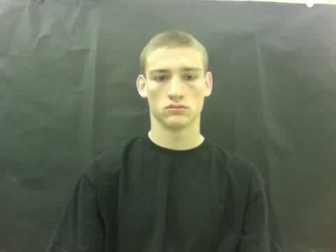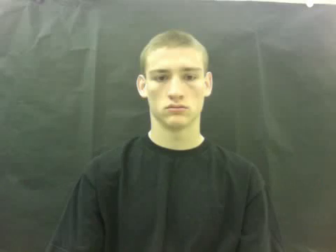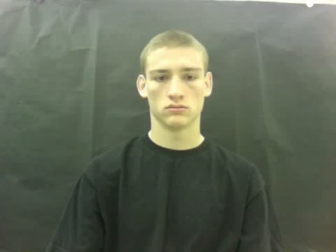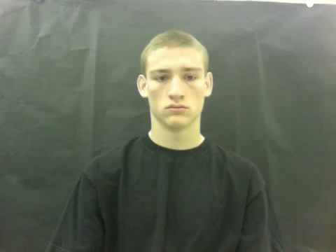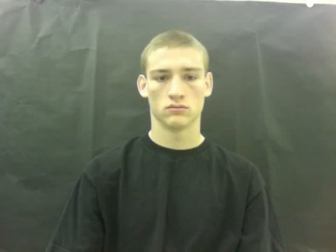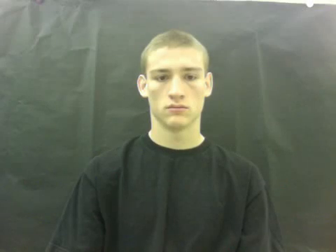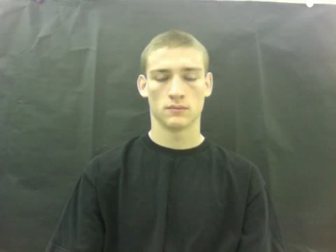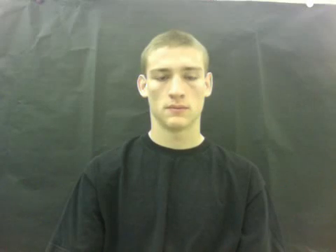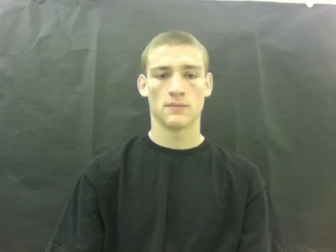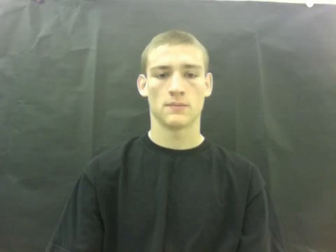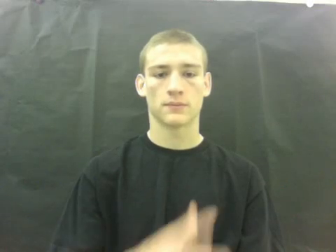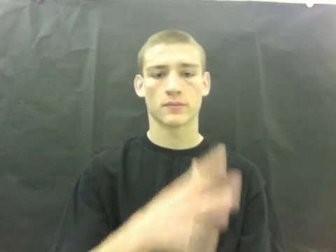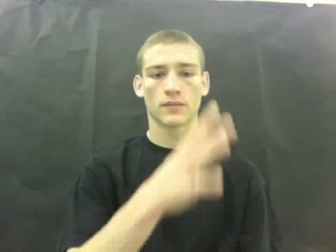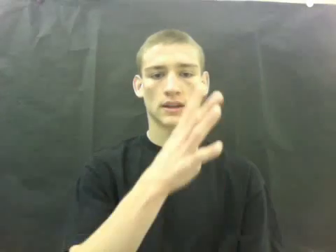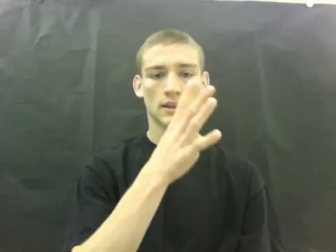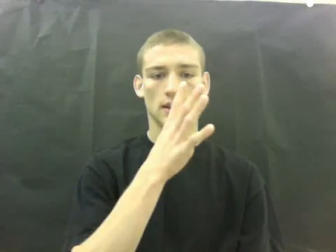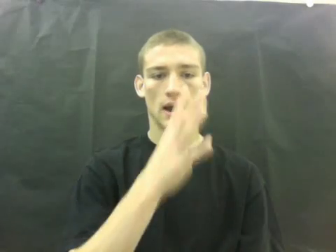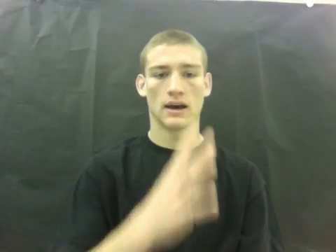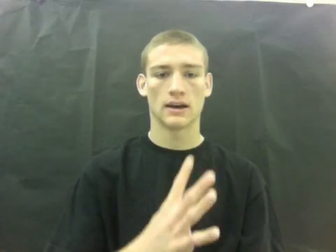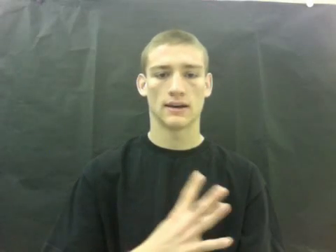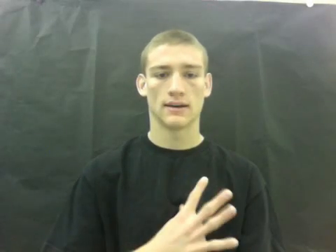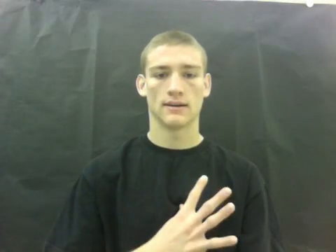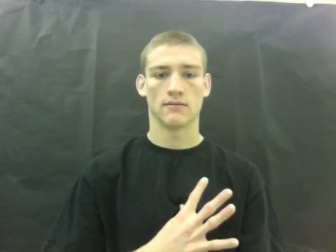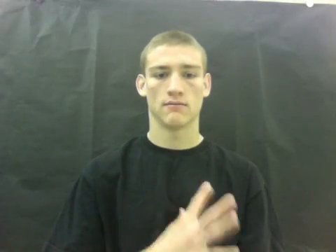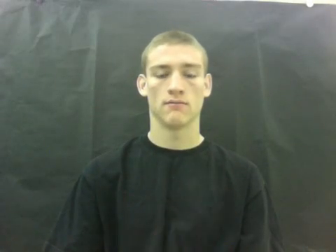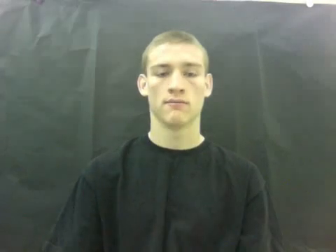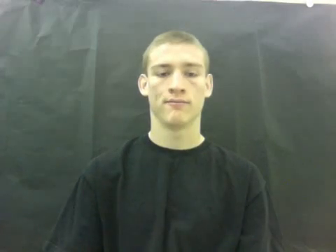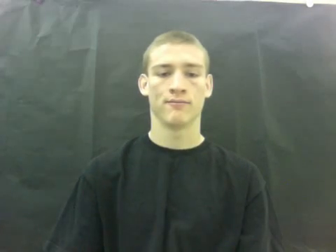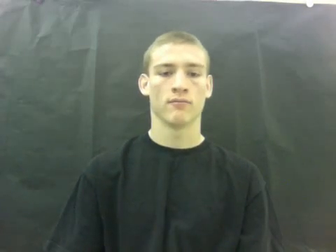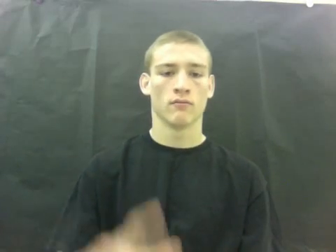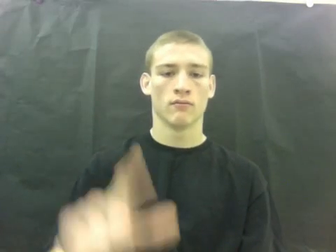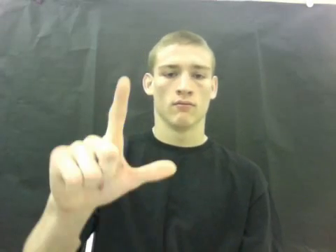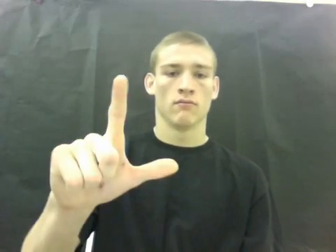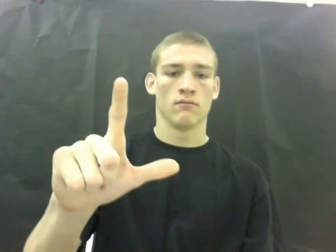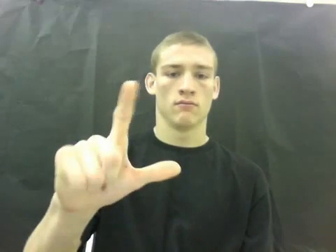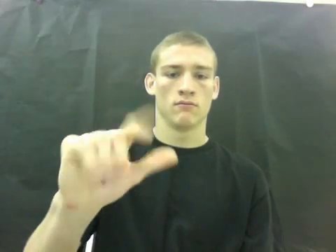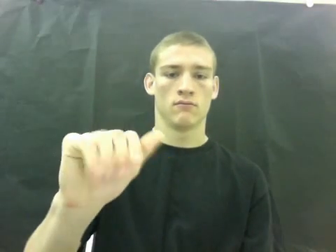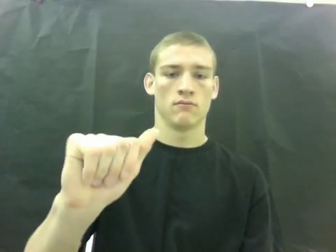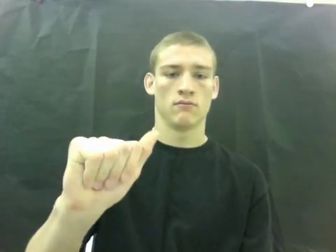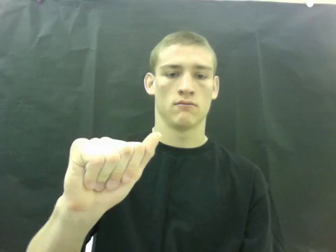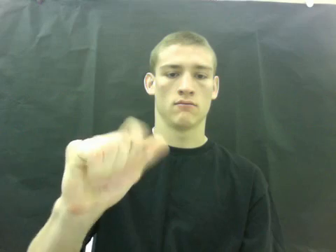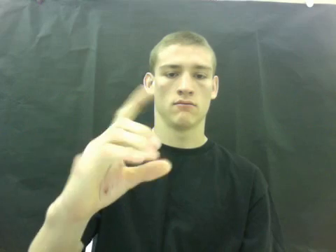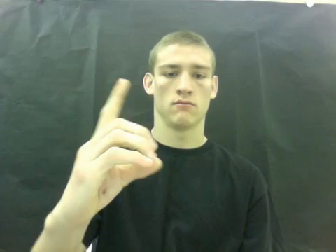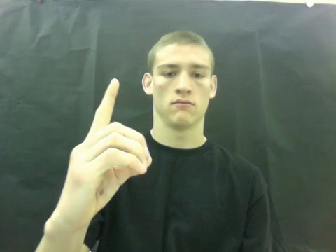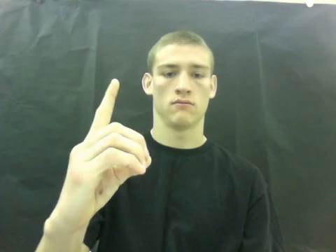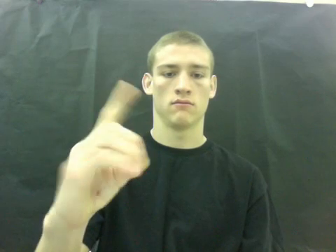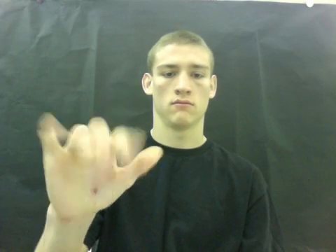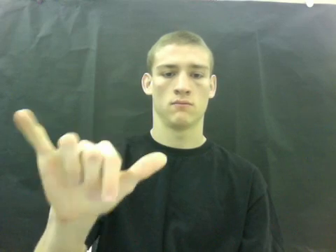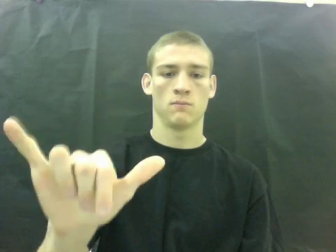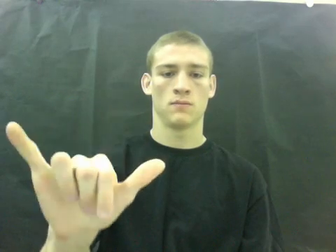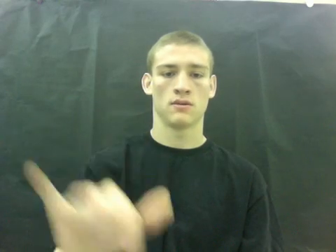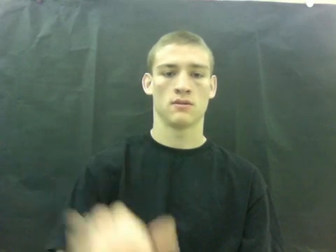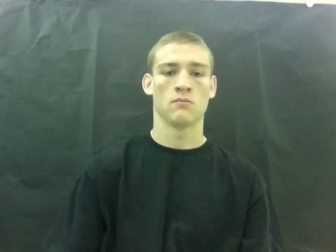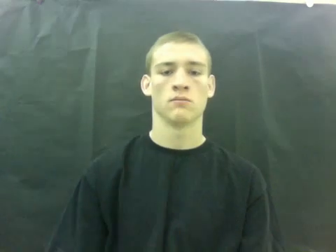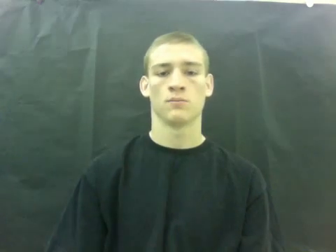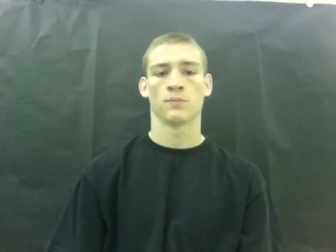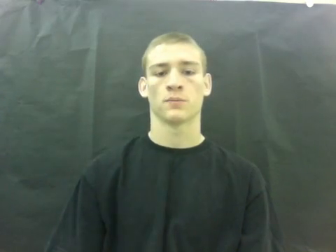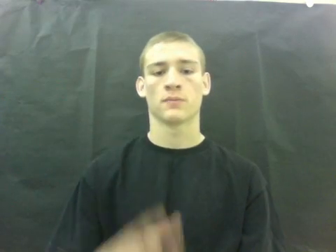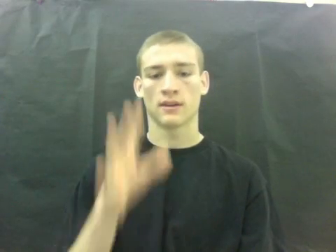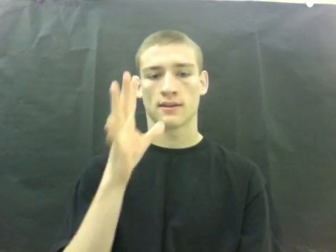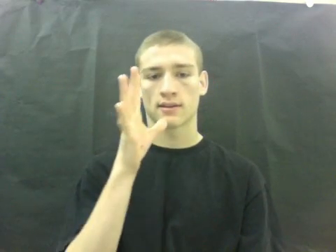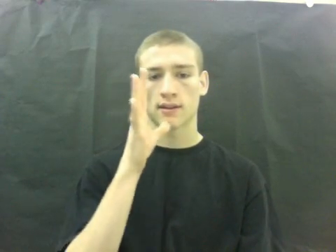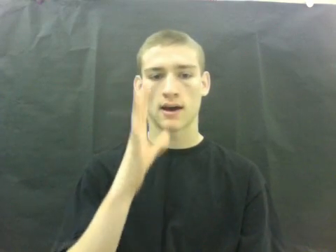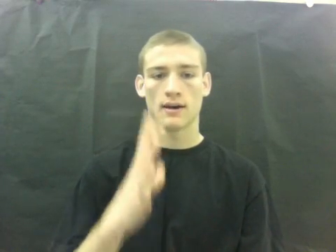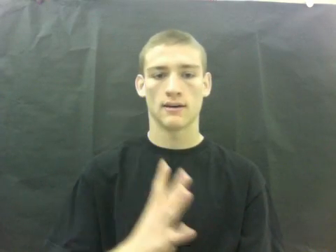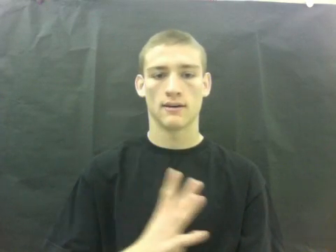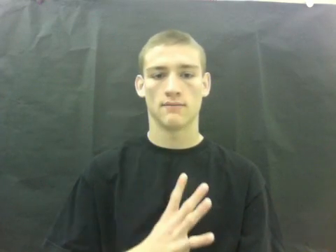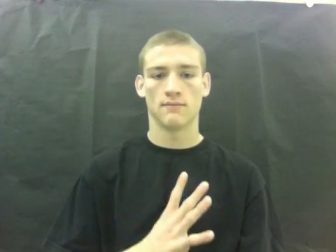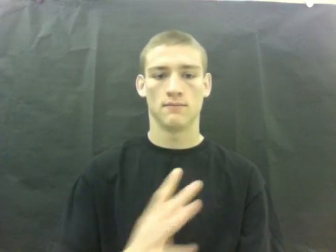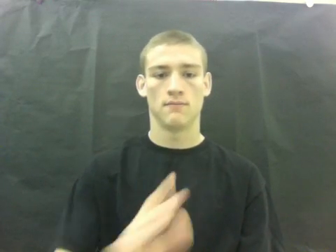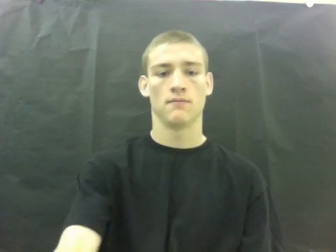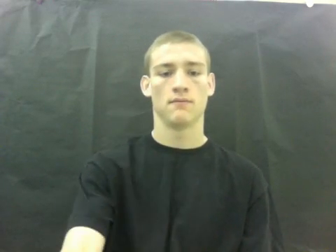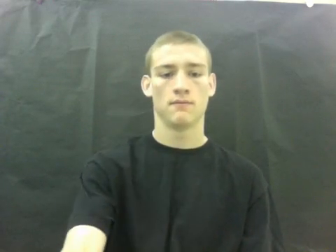lady